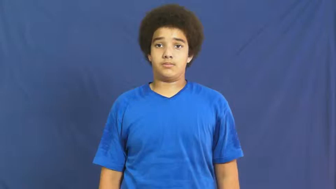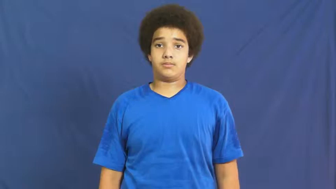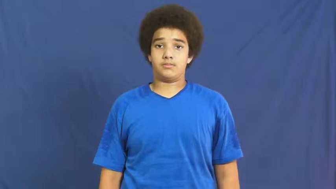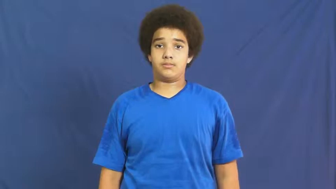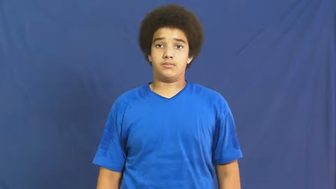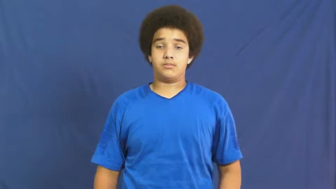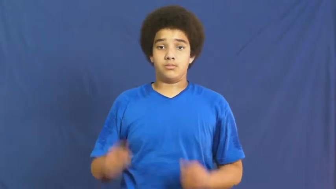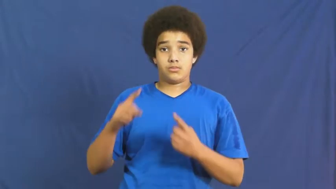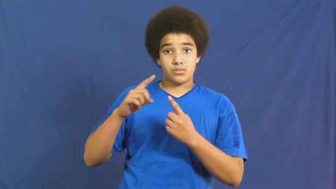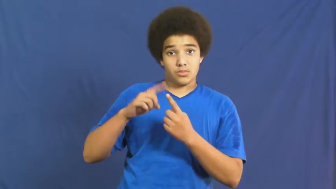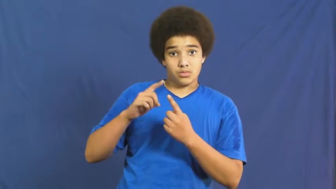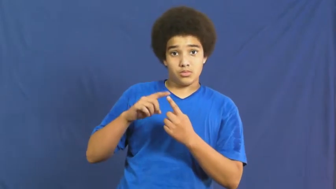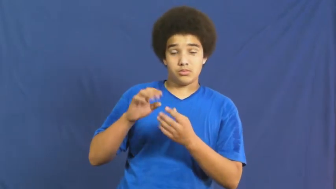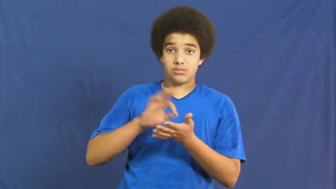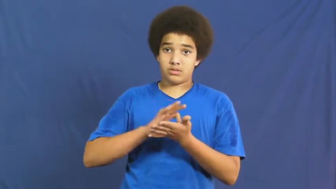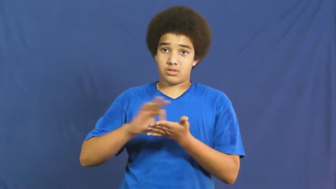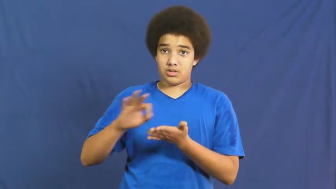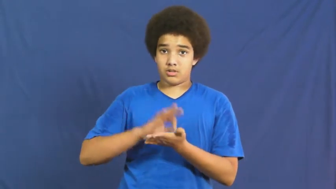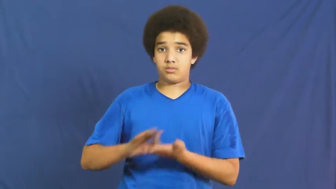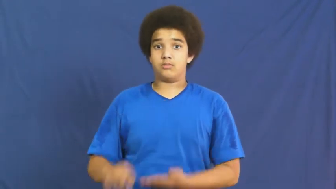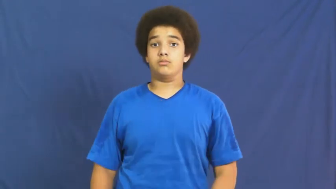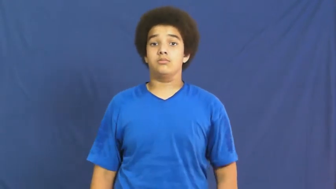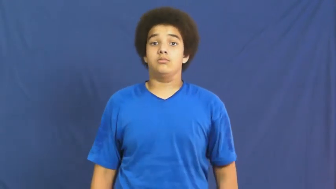score,mark